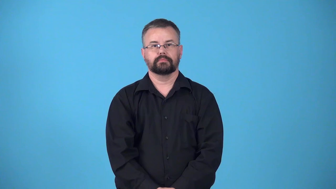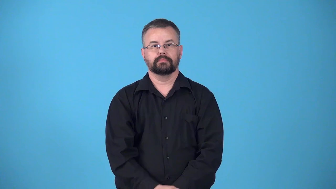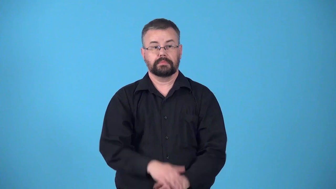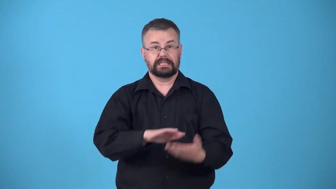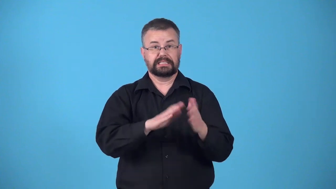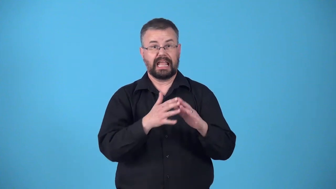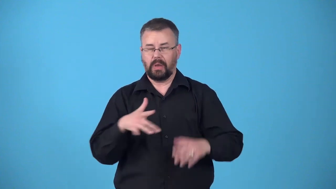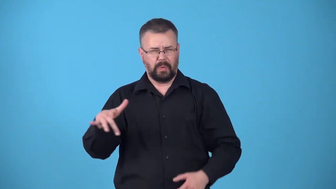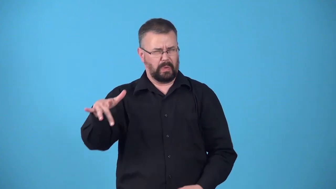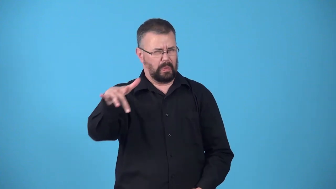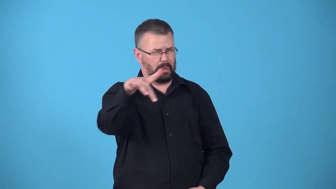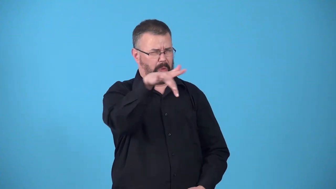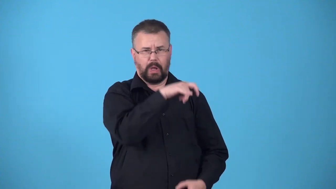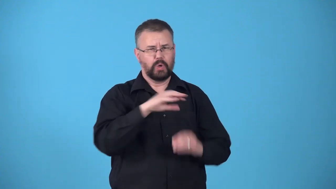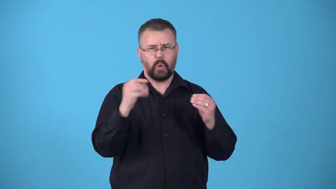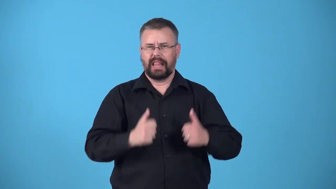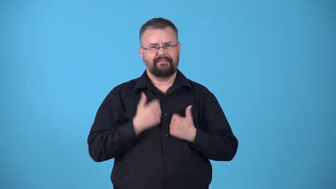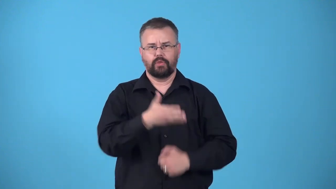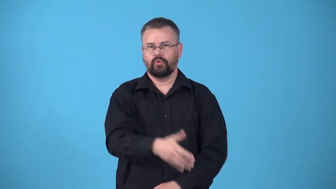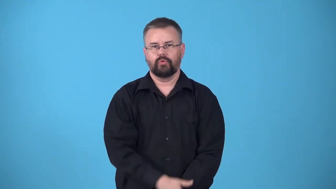ghost town